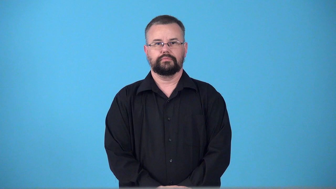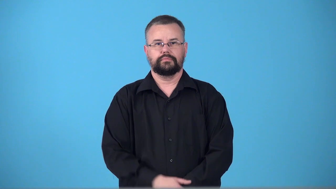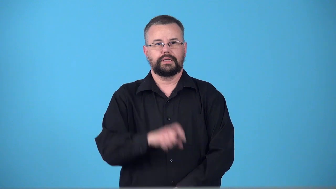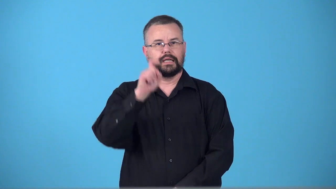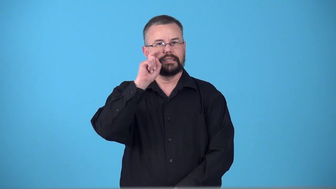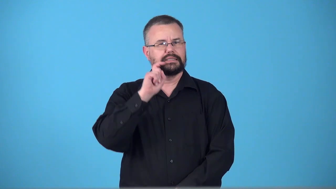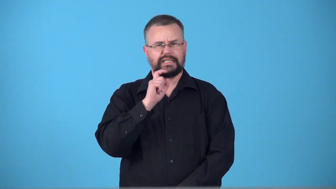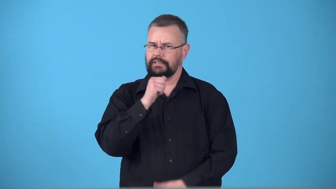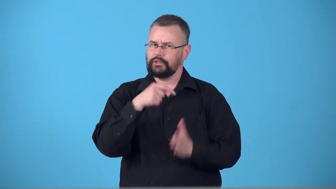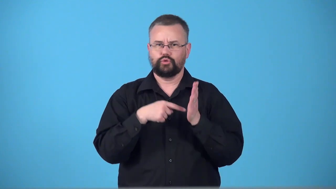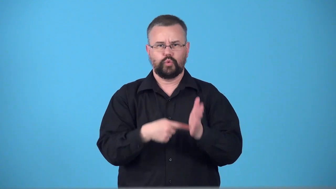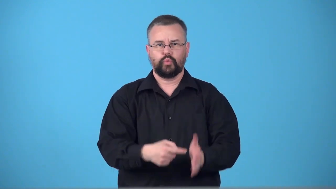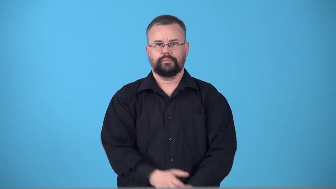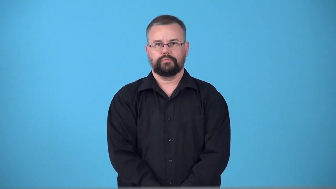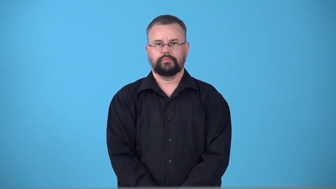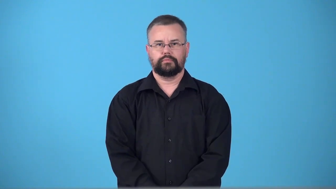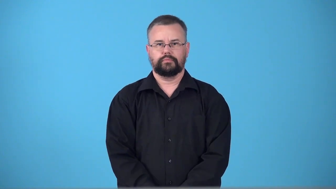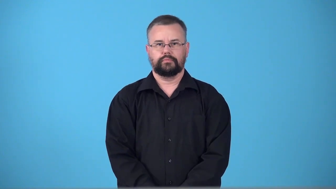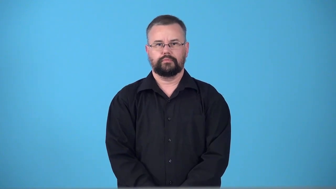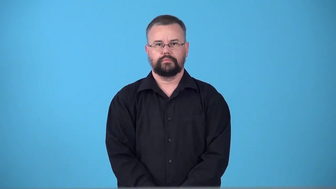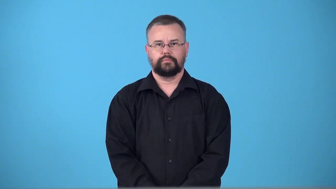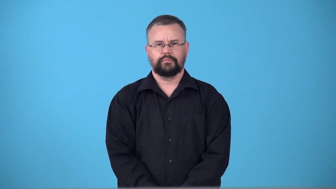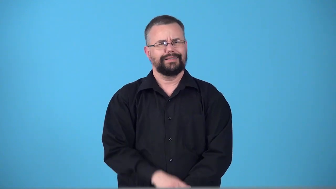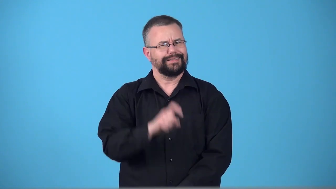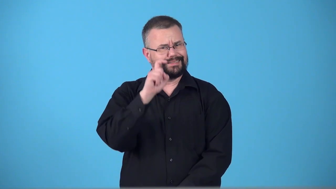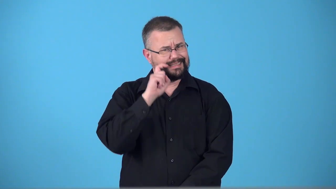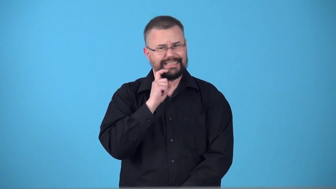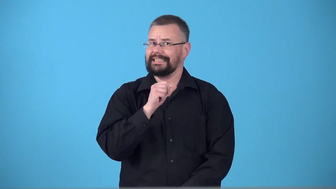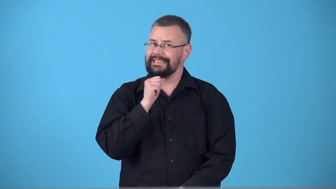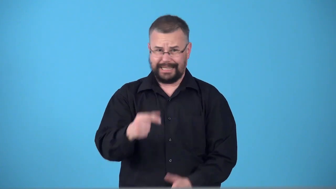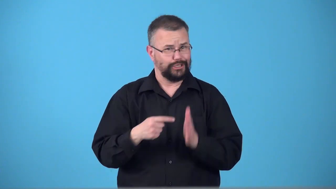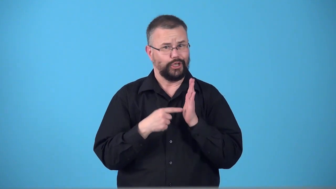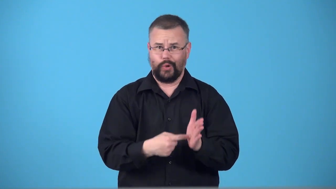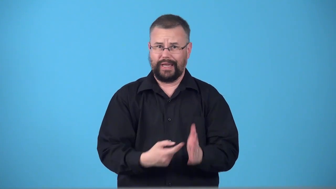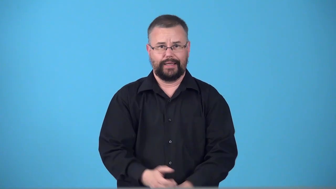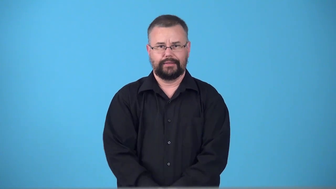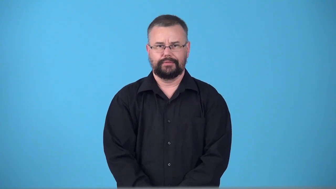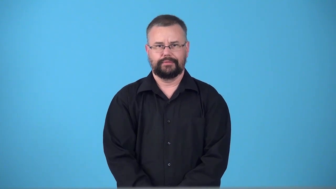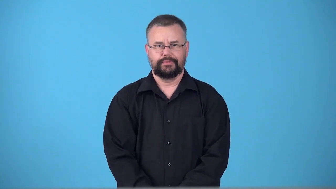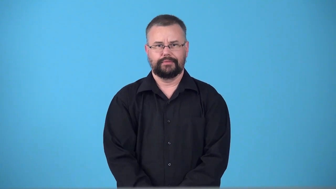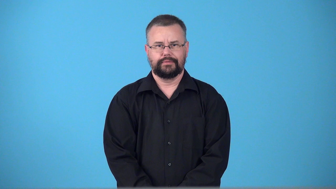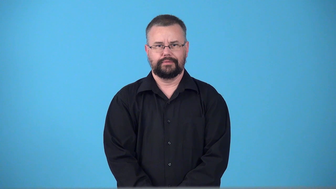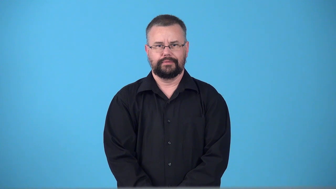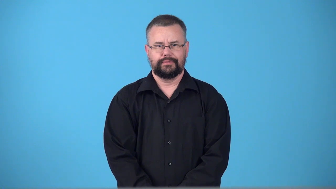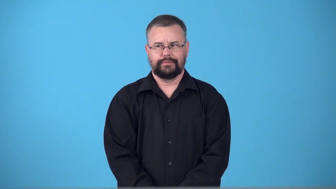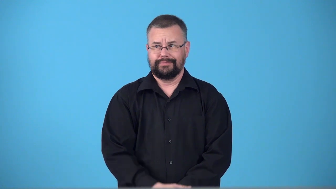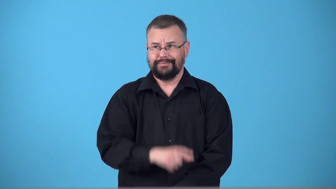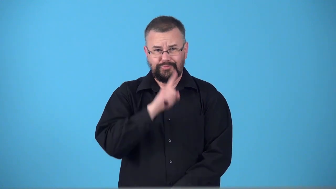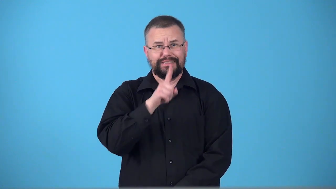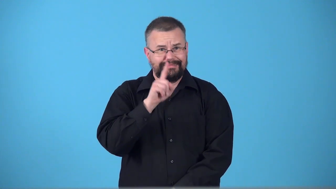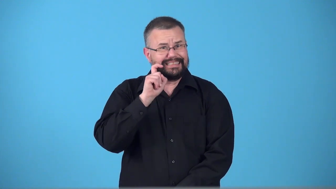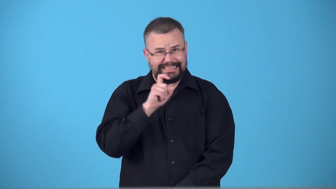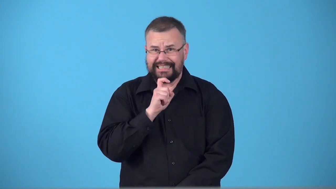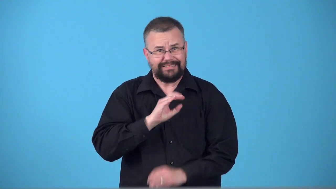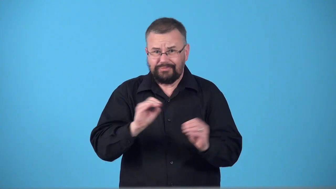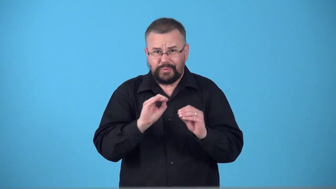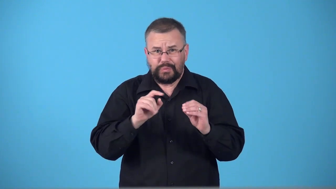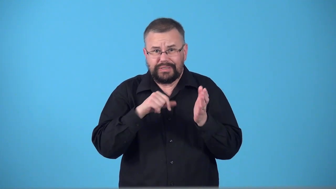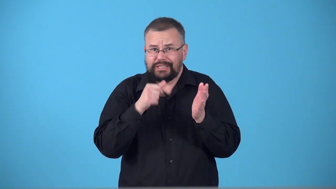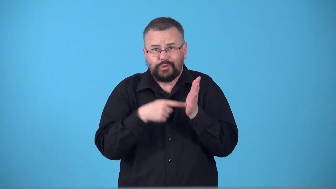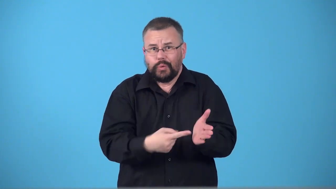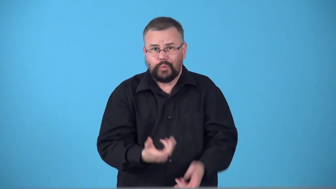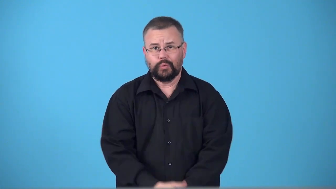tame